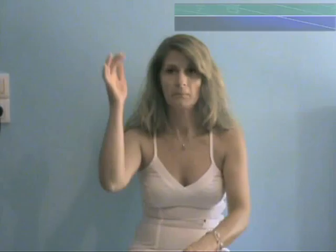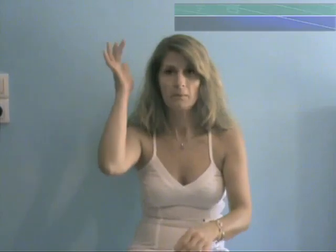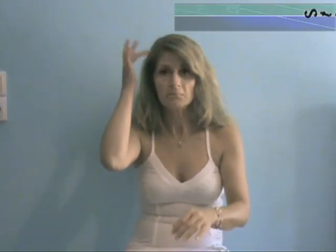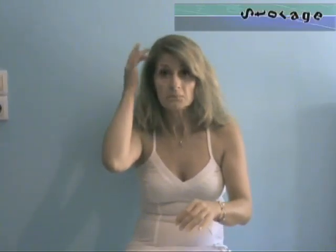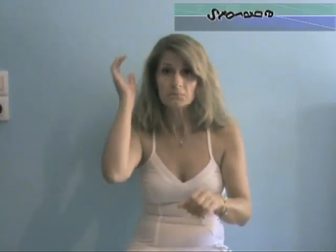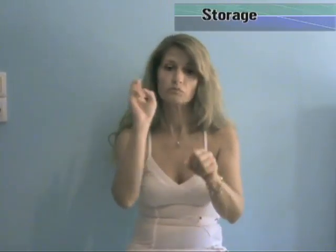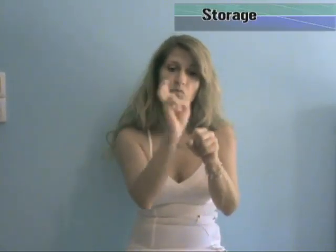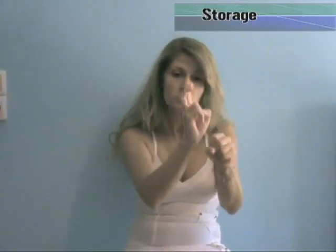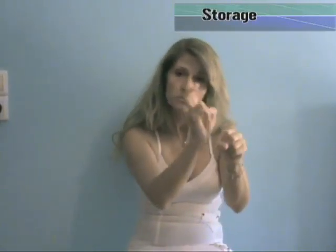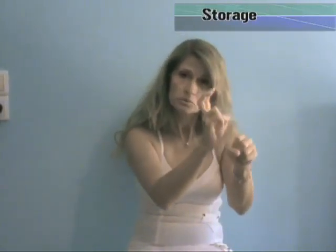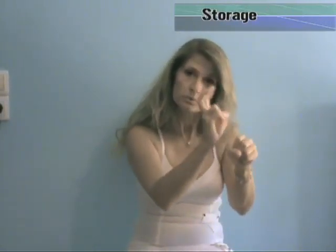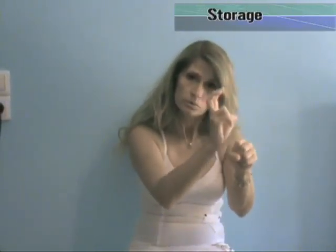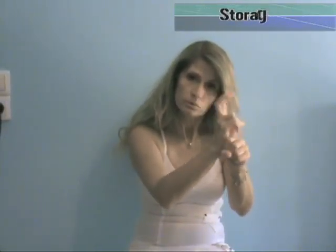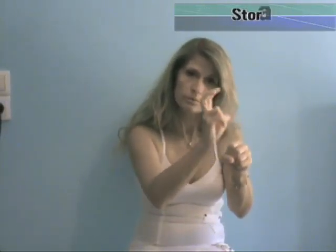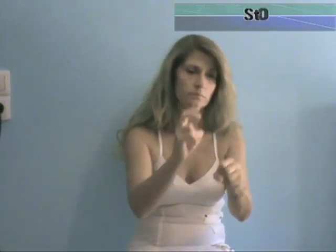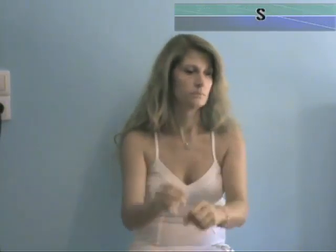Storage